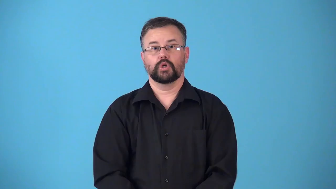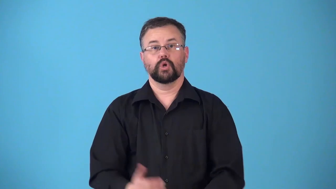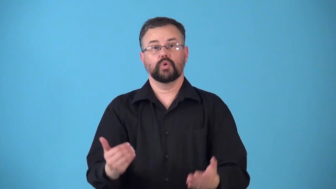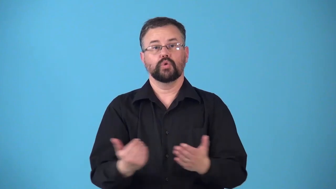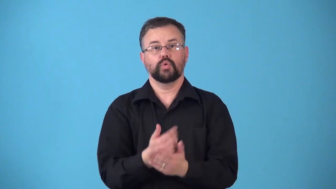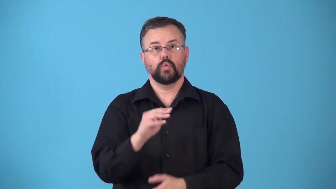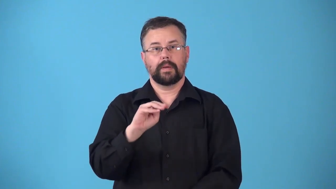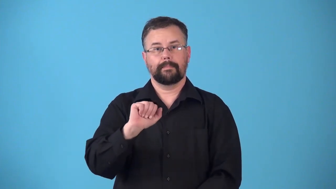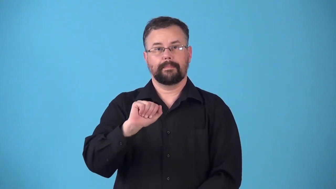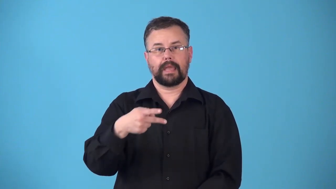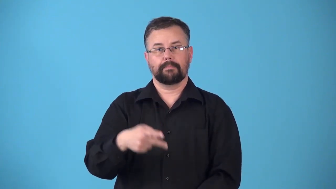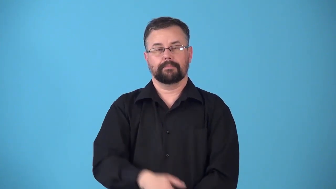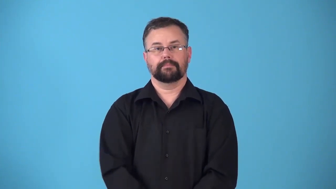remap